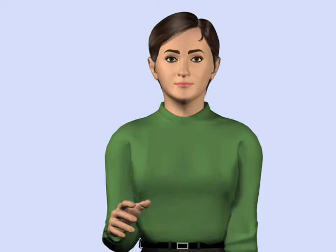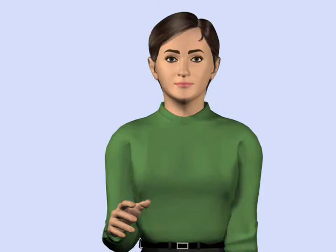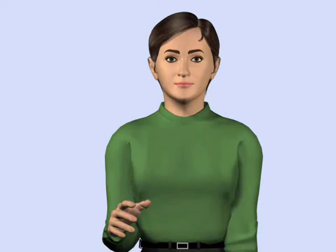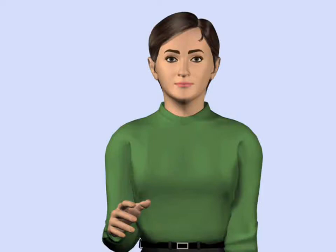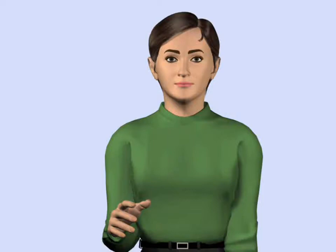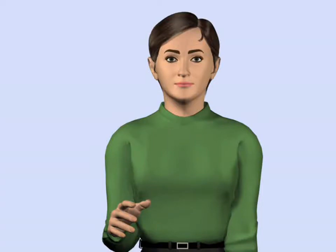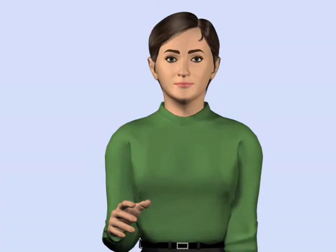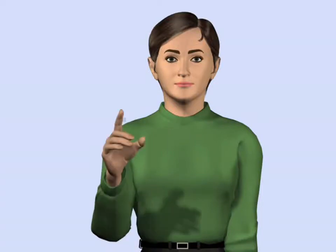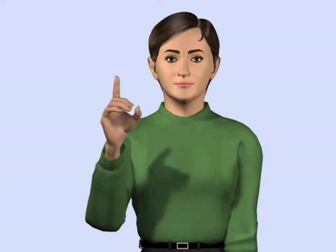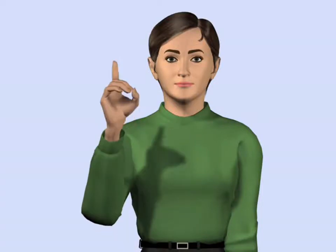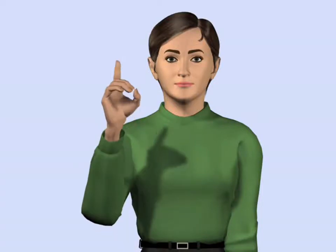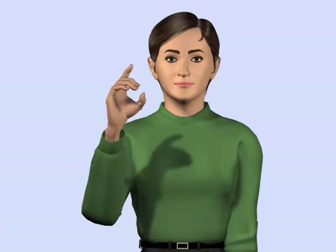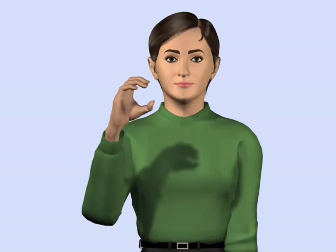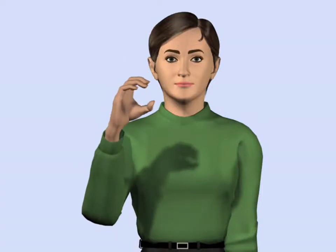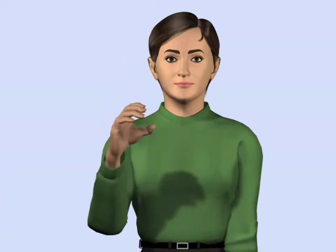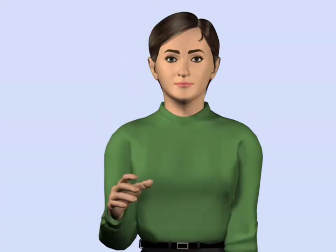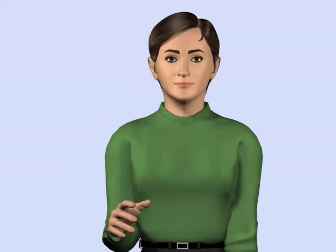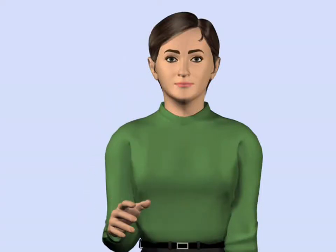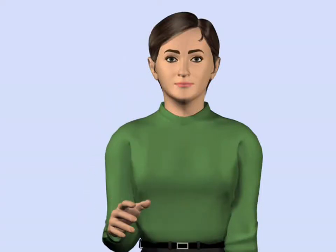direct current